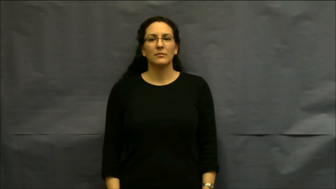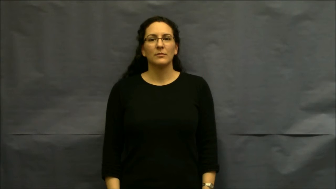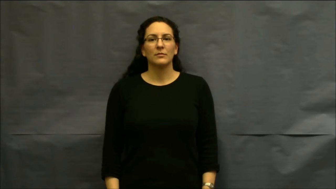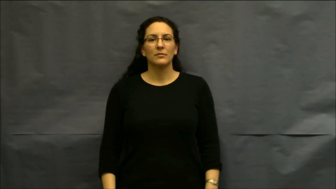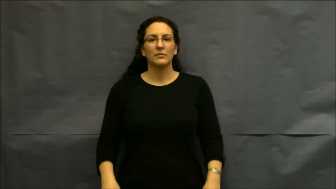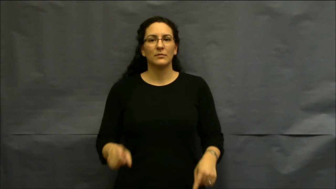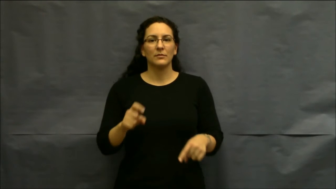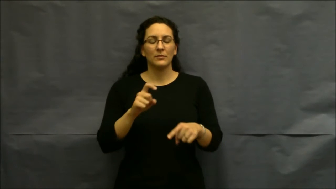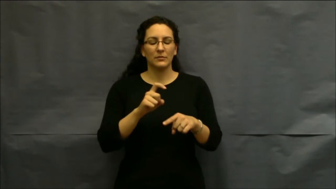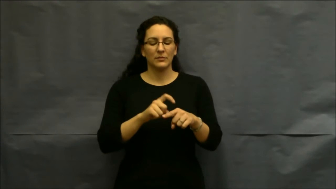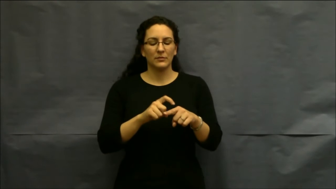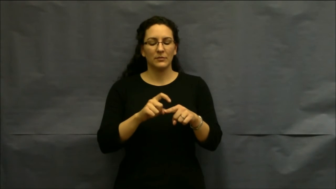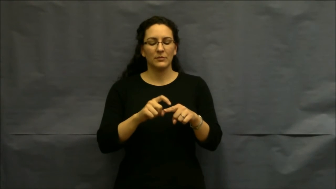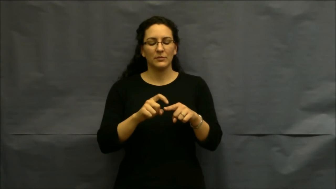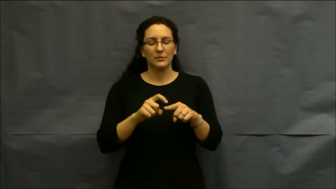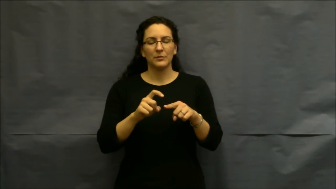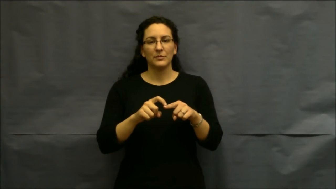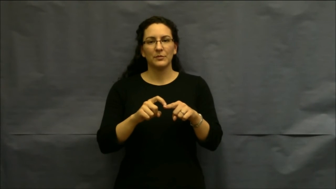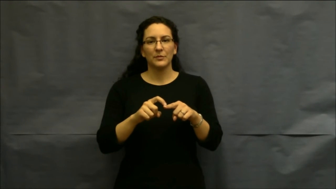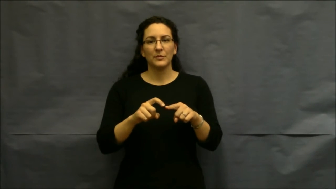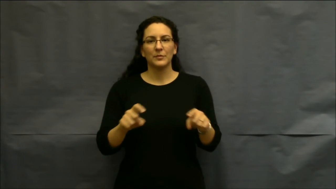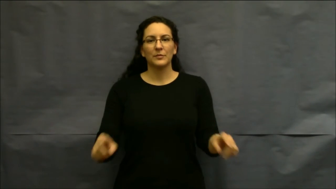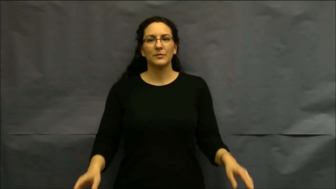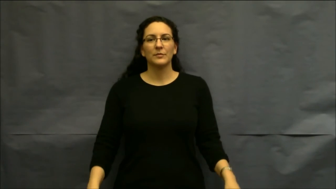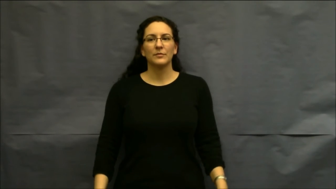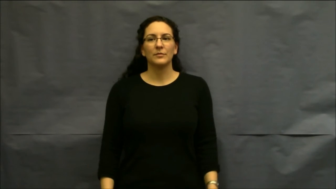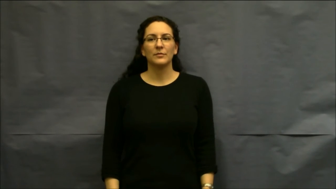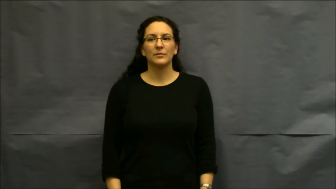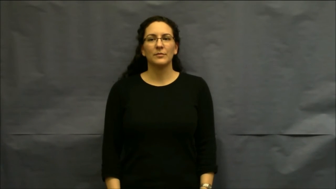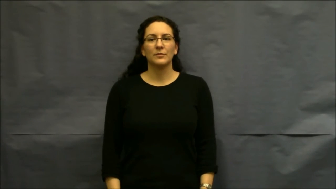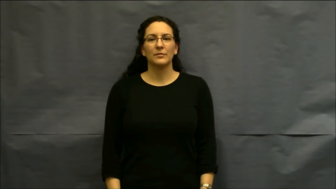Peas